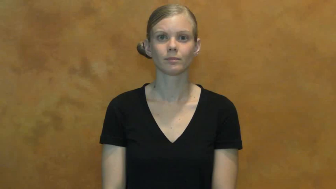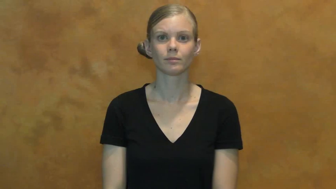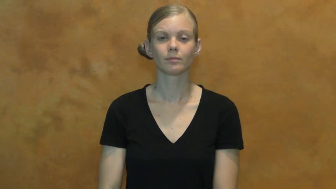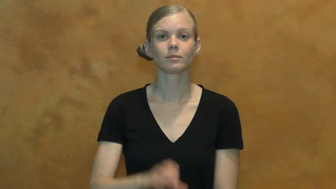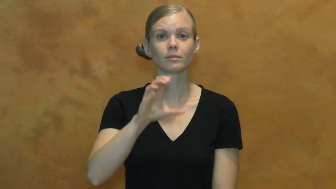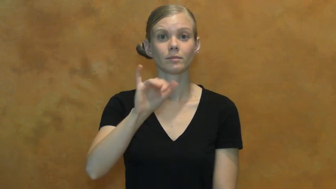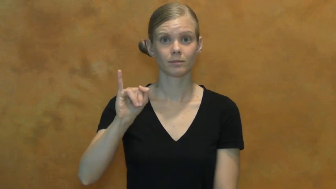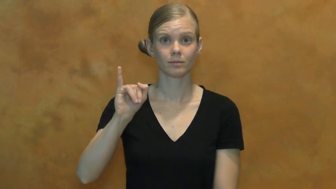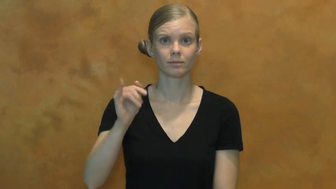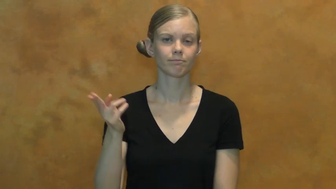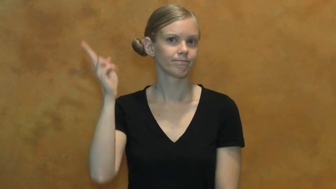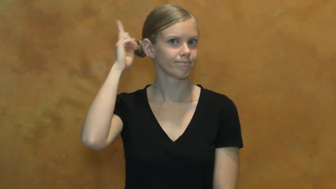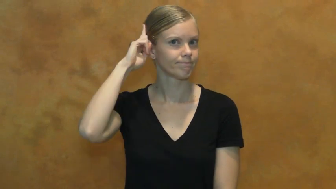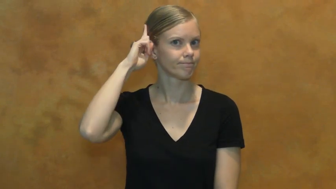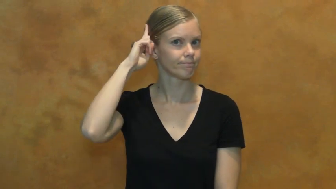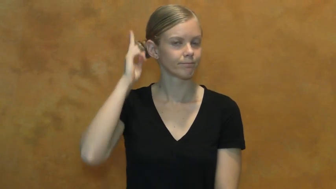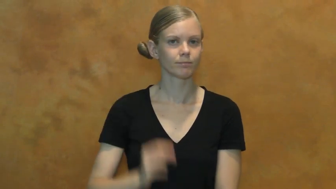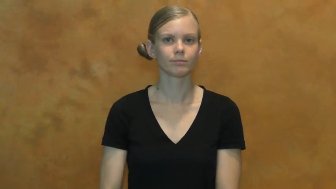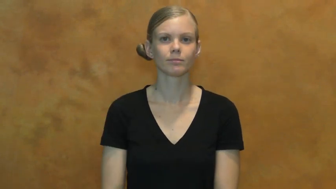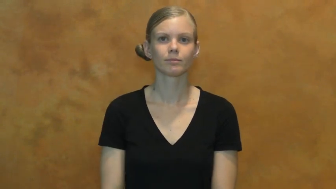CI